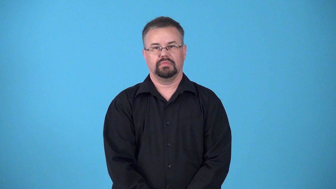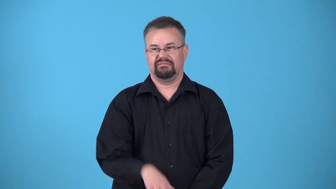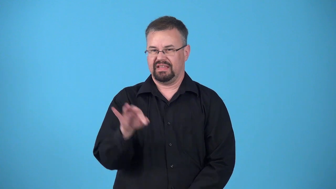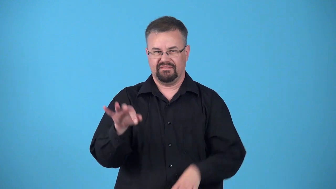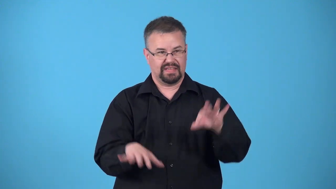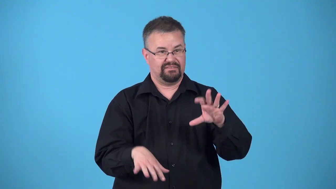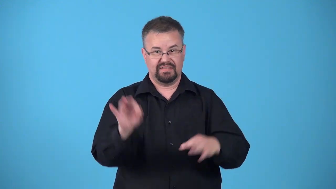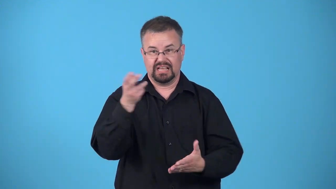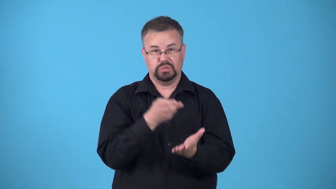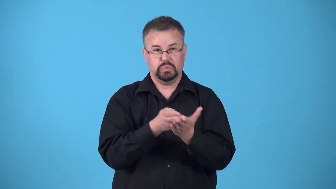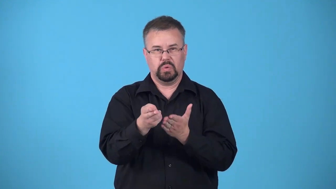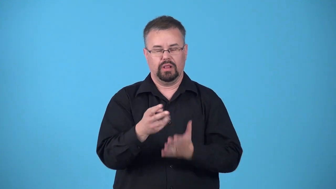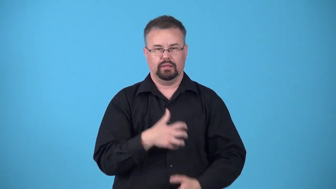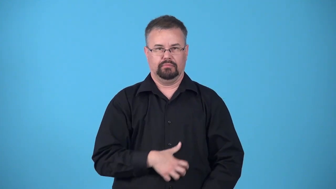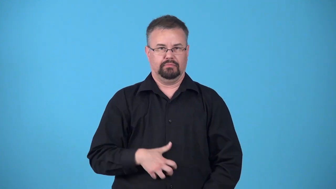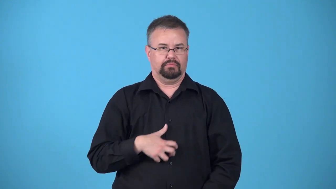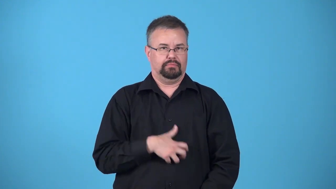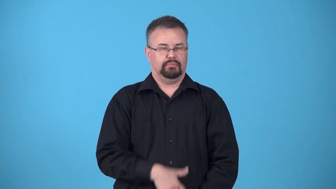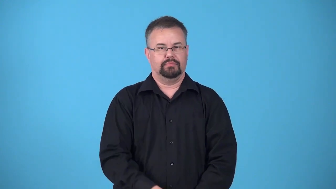like watching sausage getting made